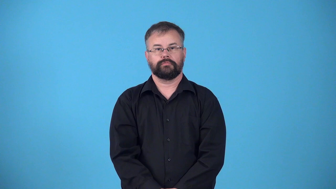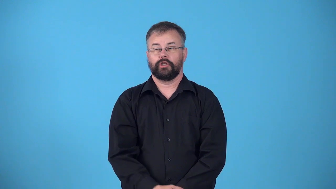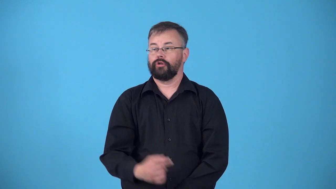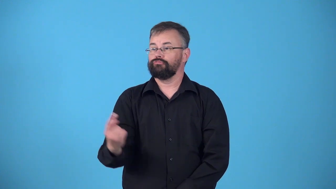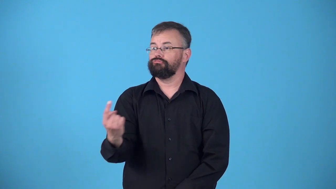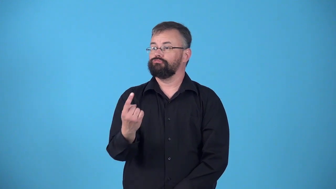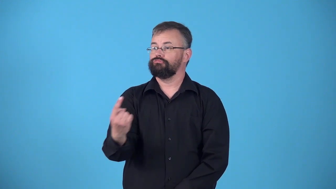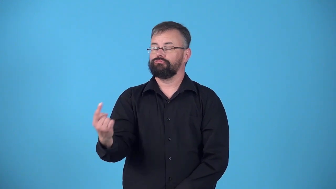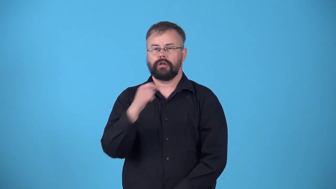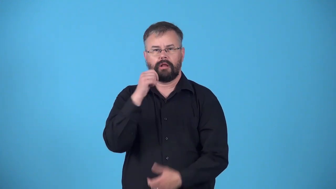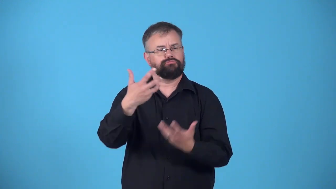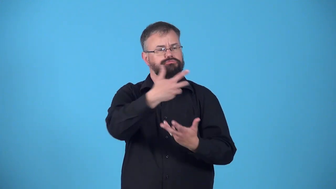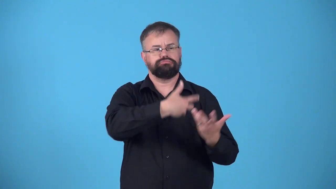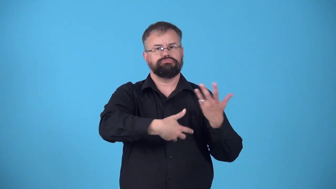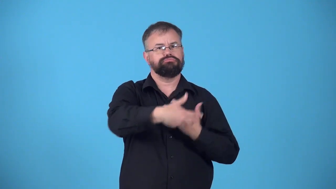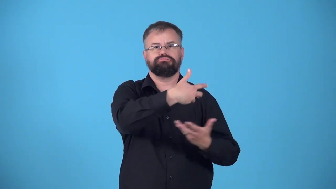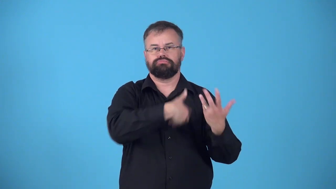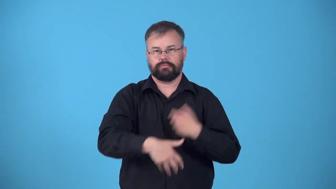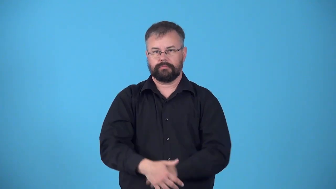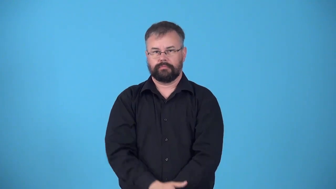keep to oneself